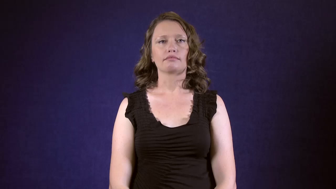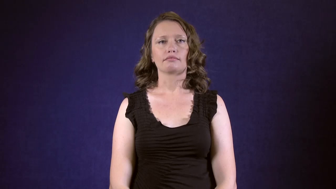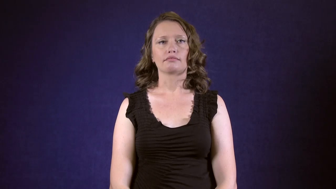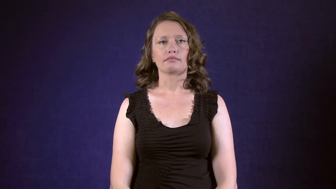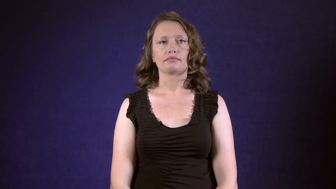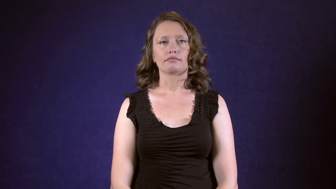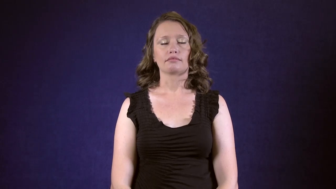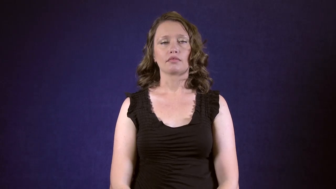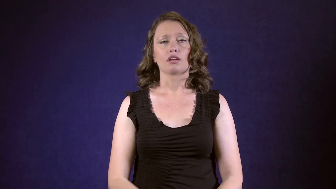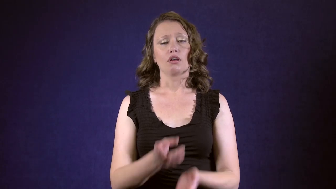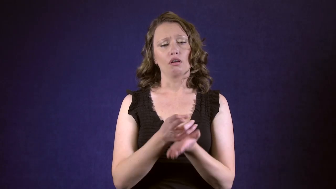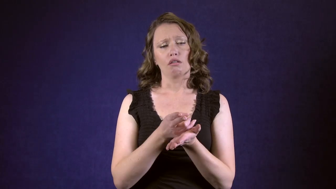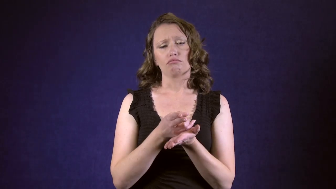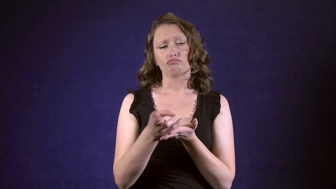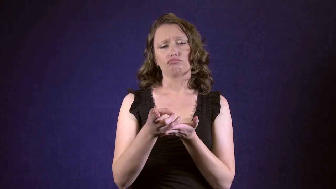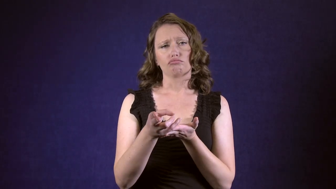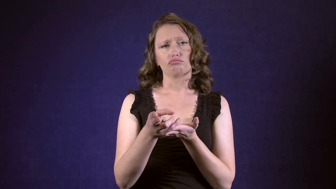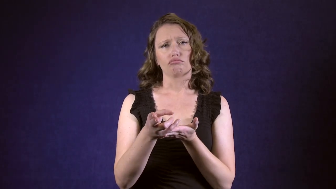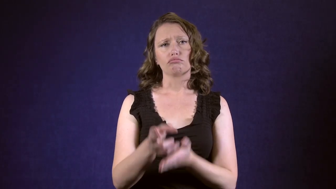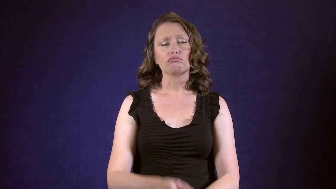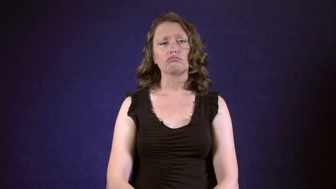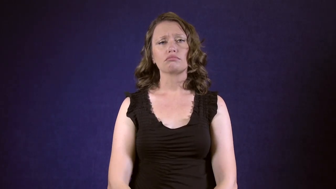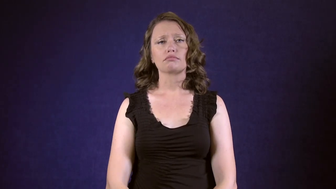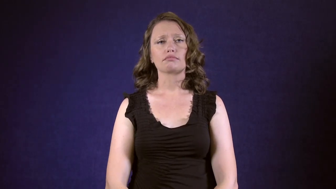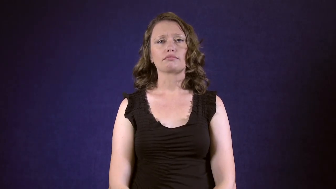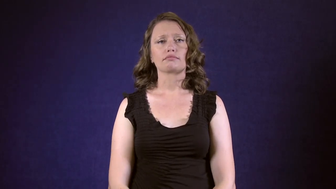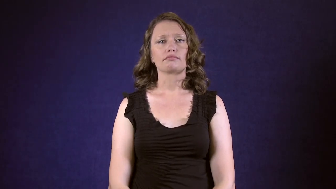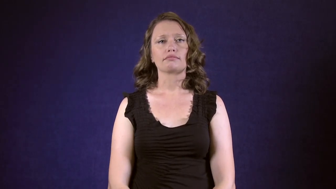Be Honest